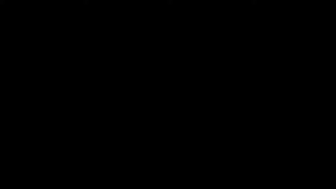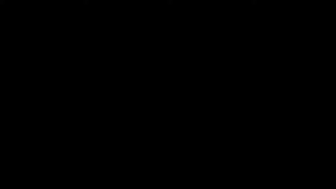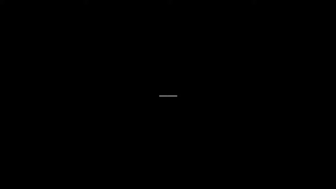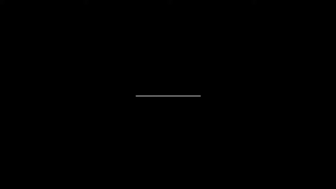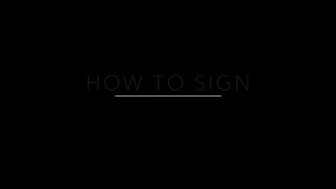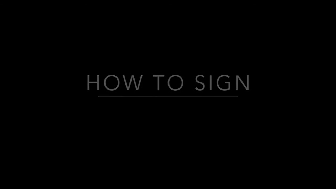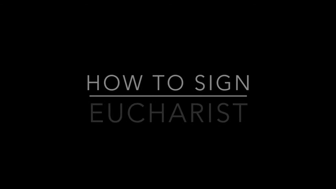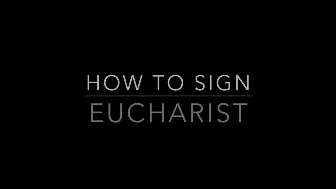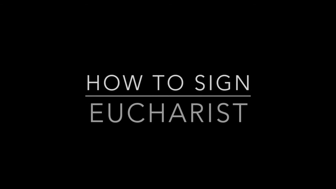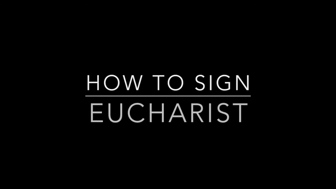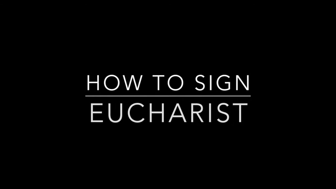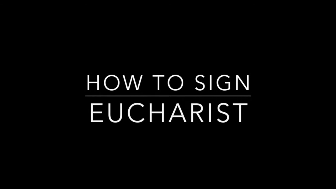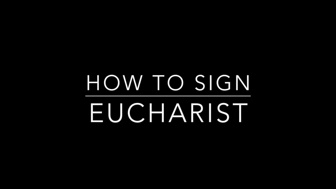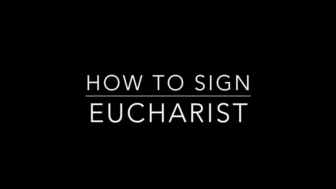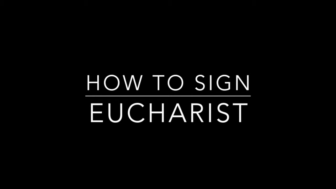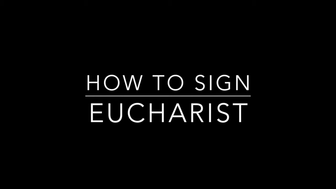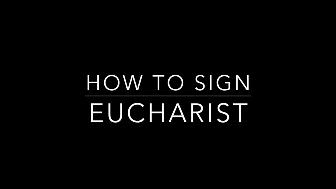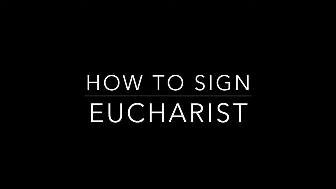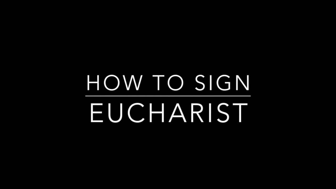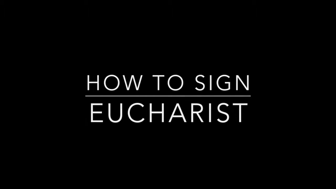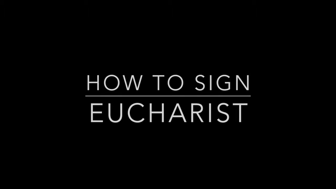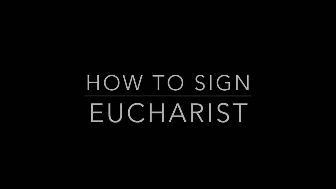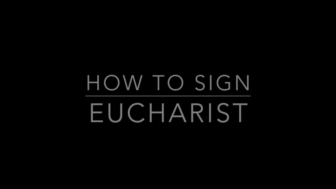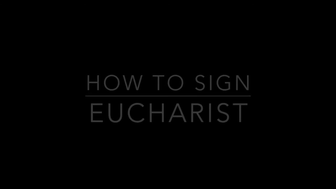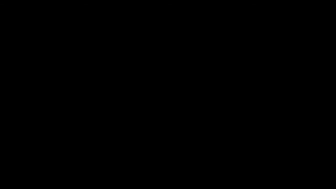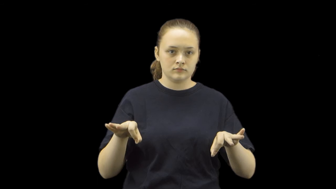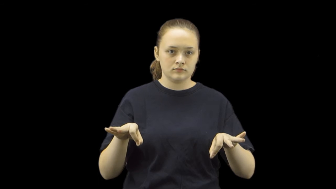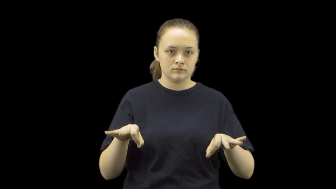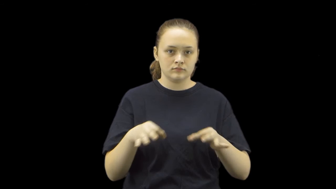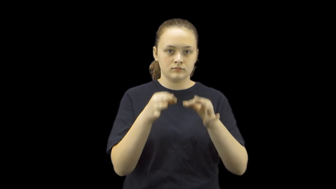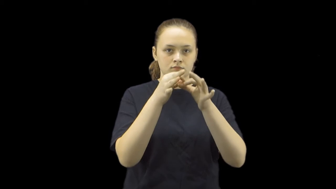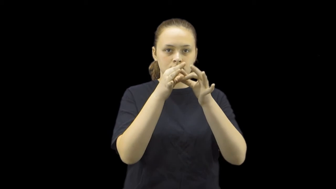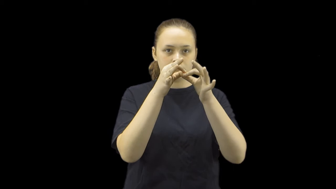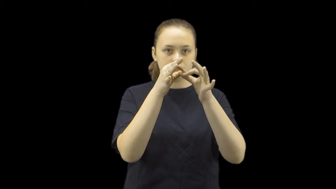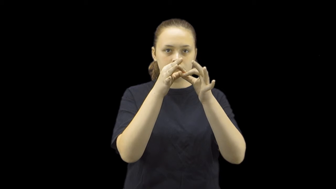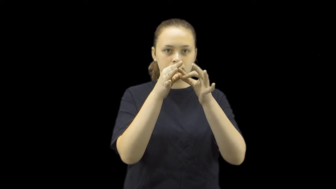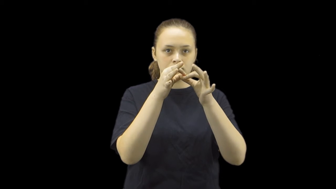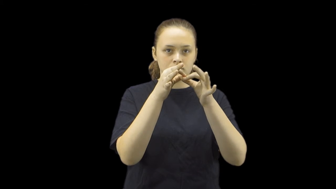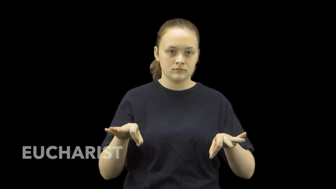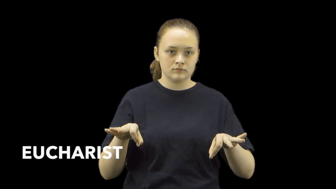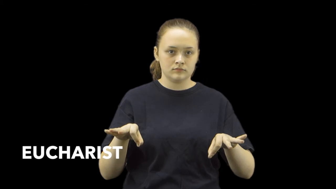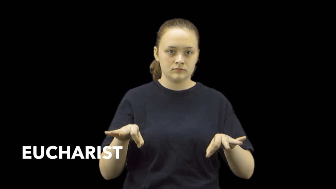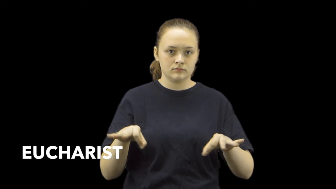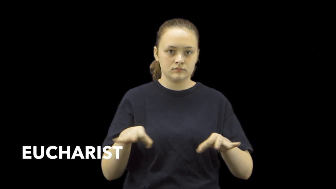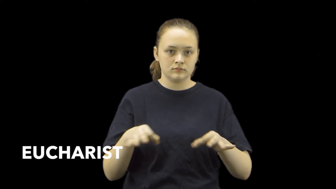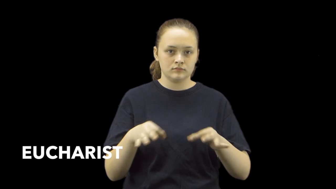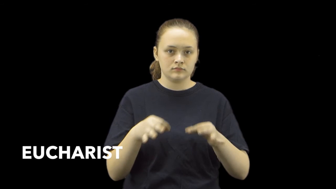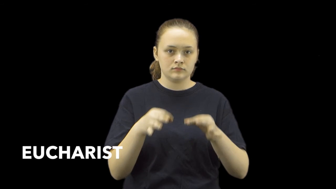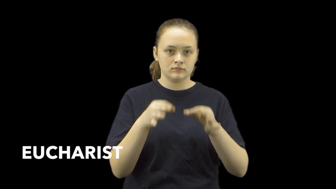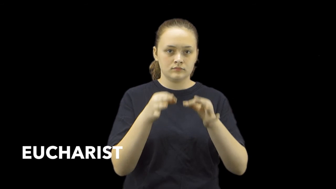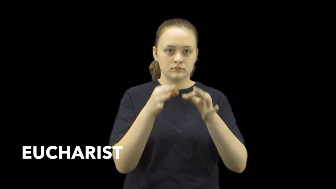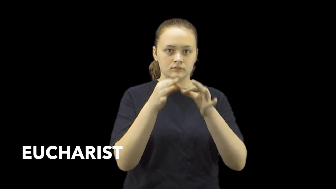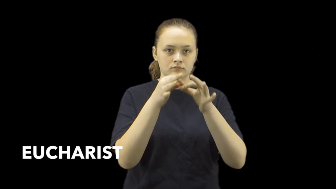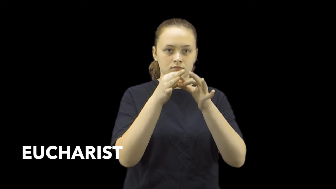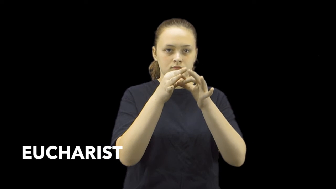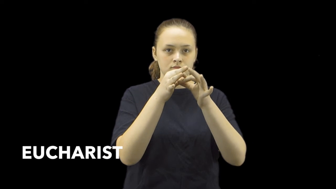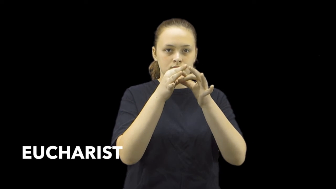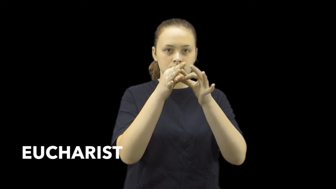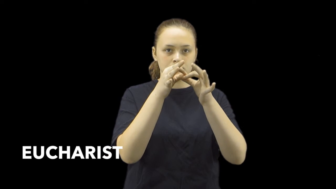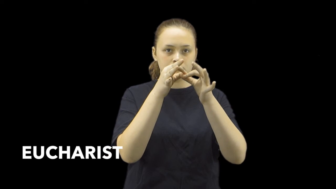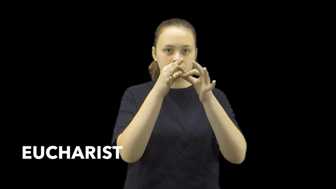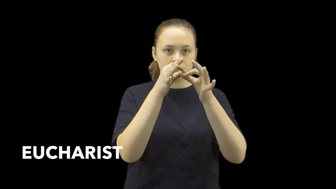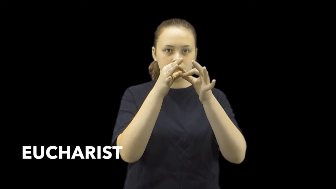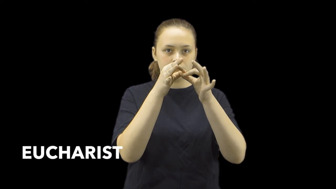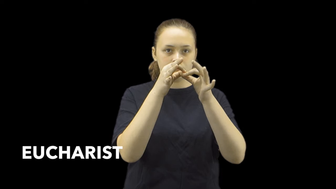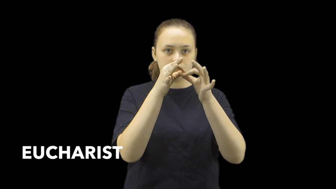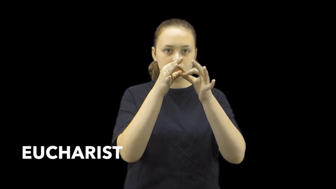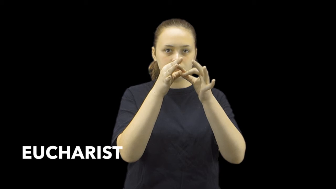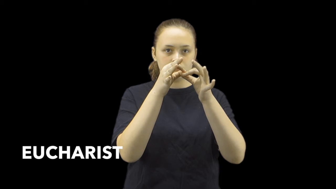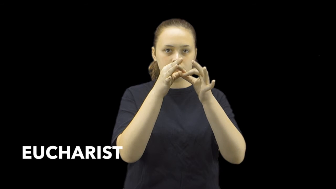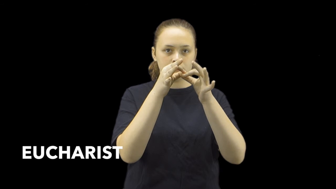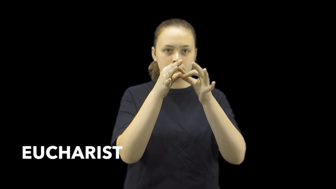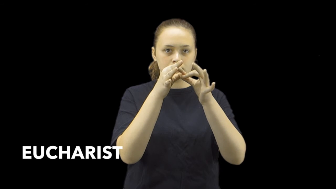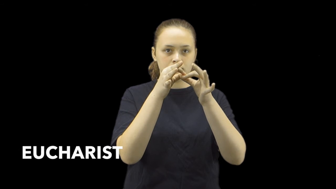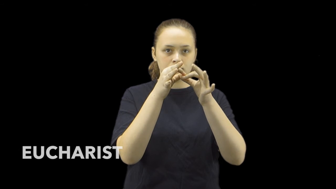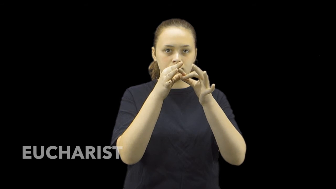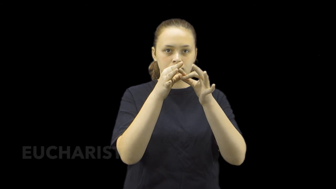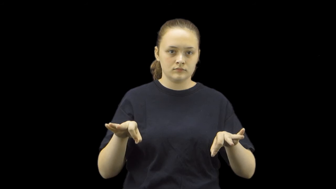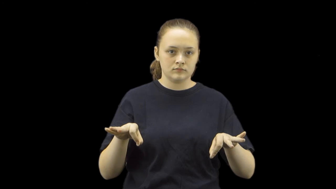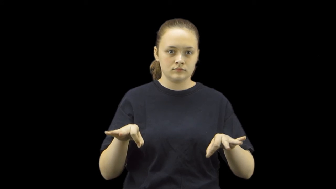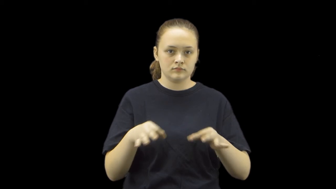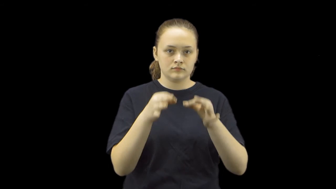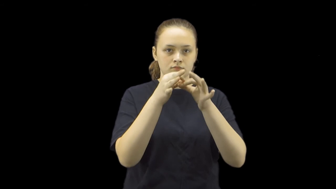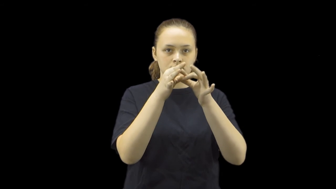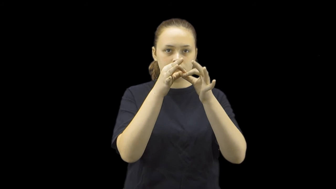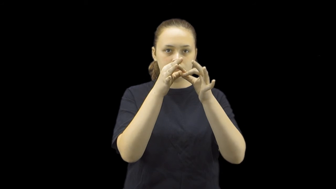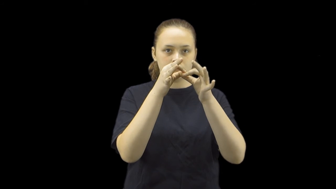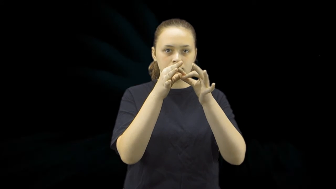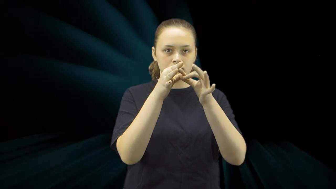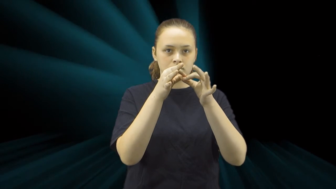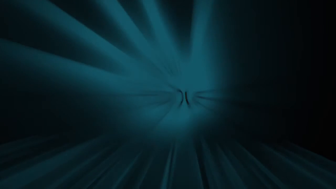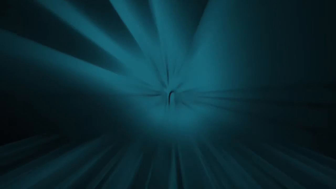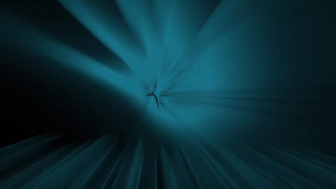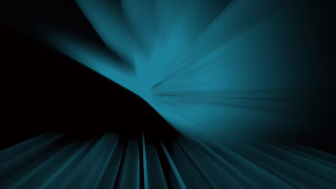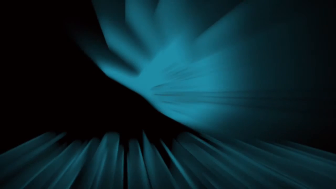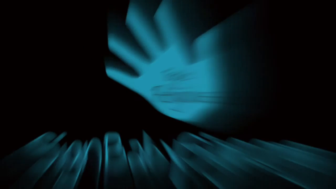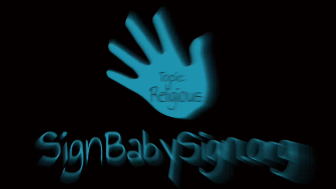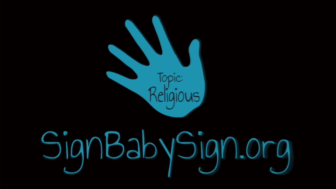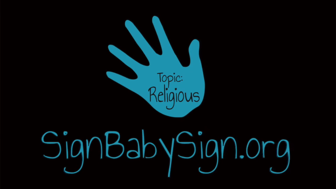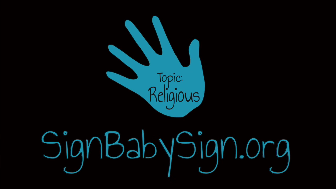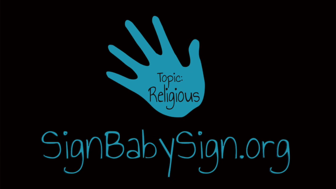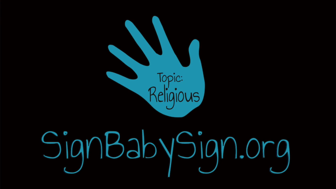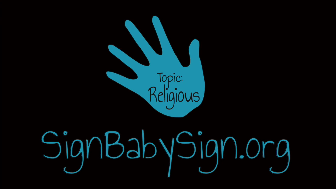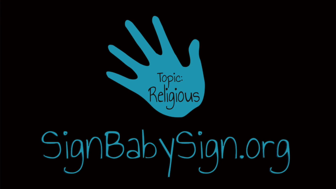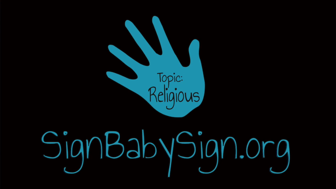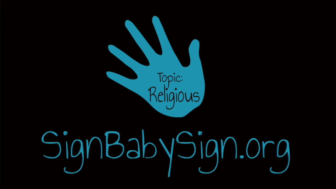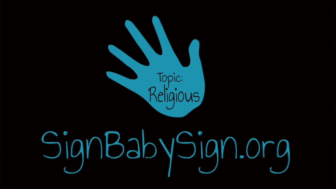Eucharist